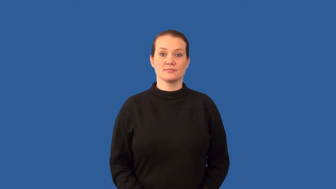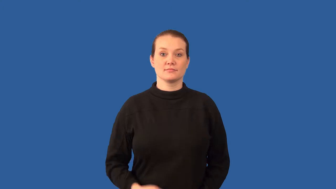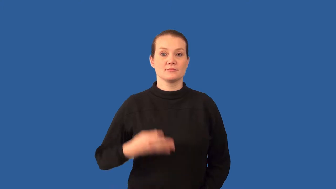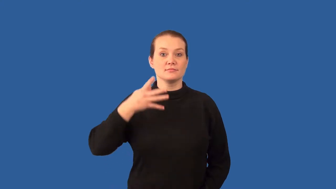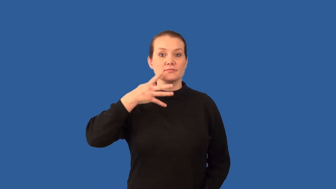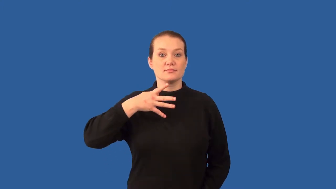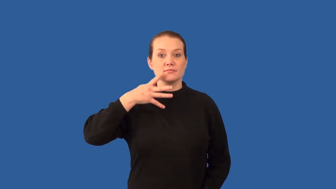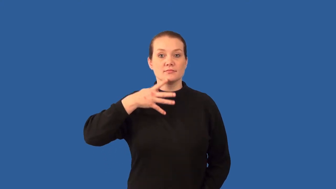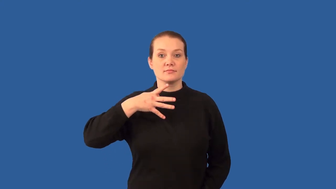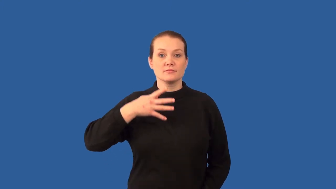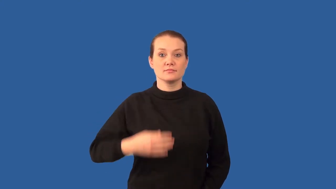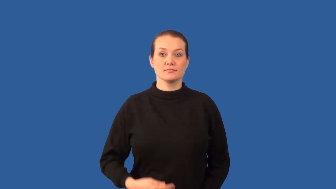saliva